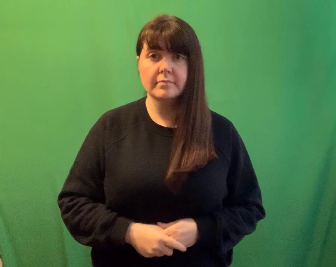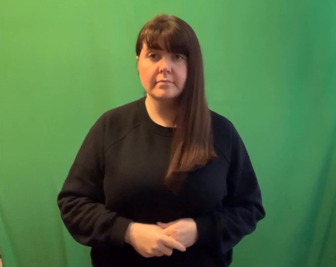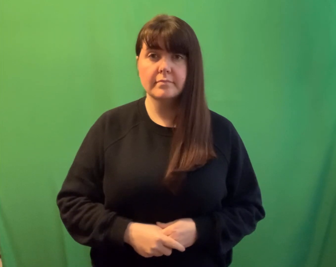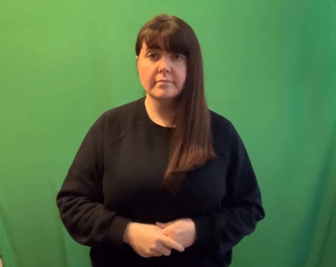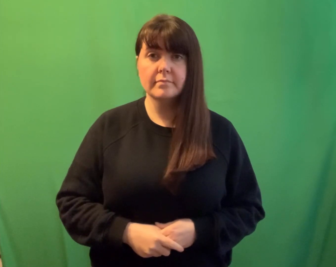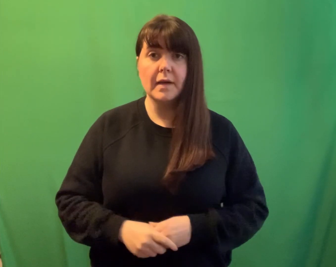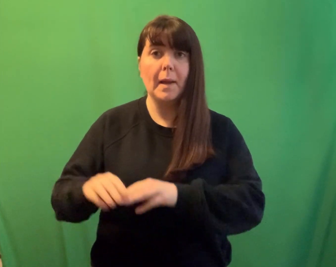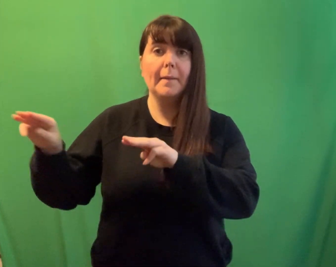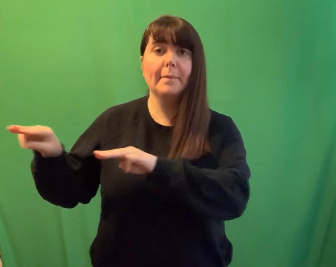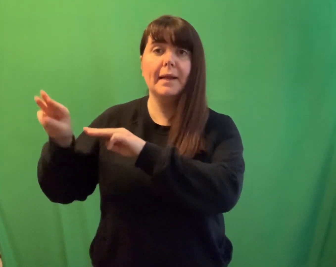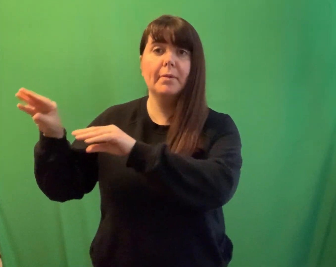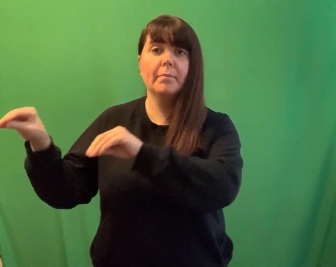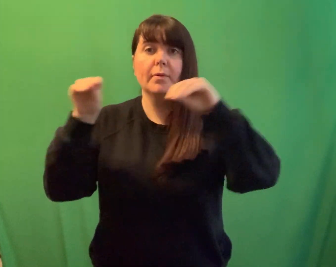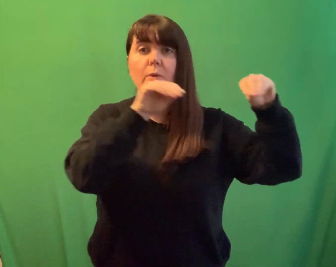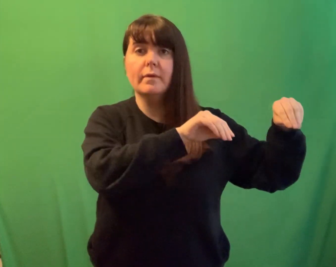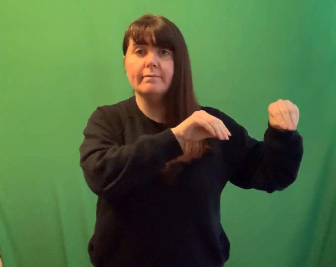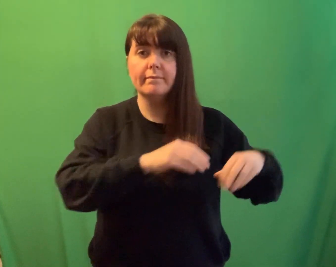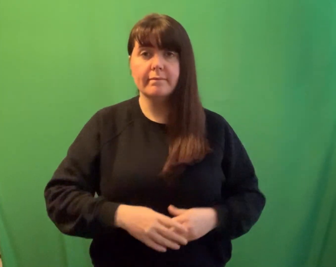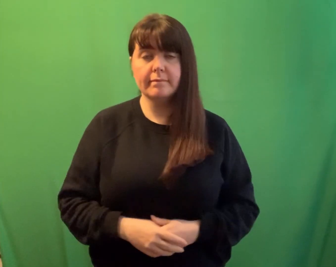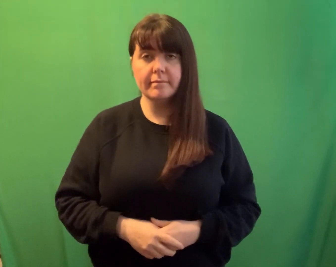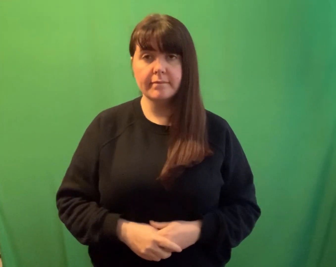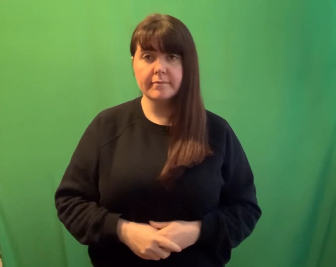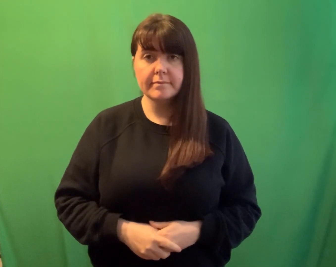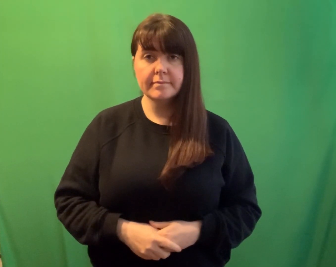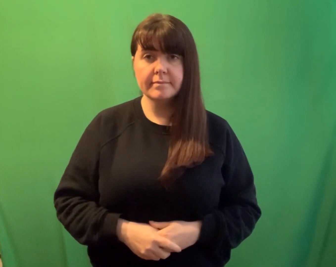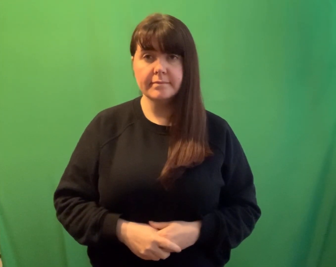Migrants